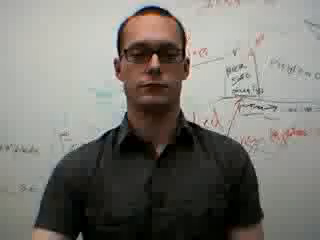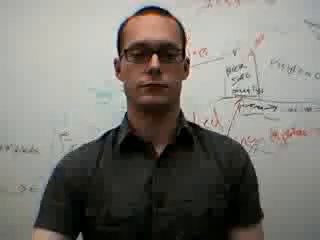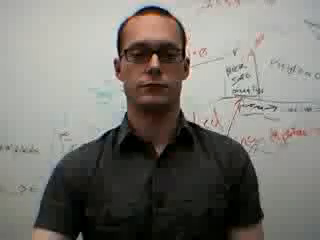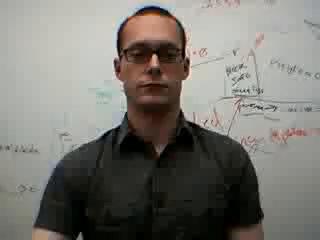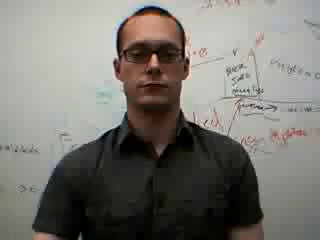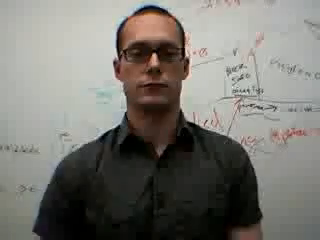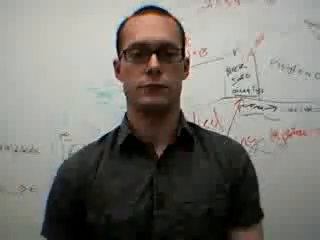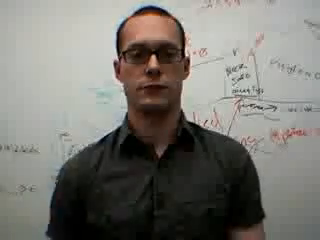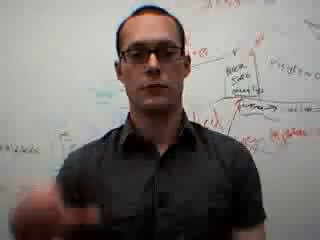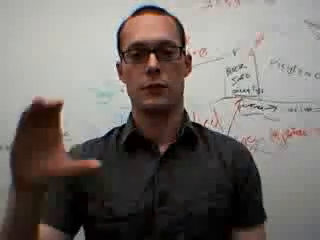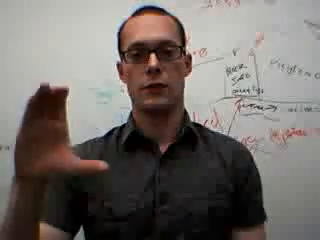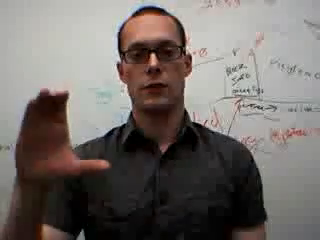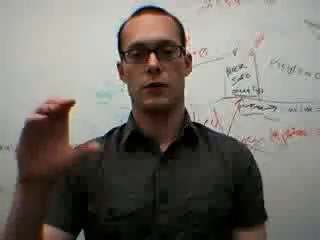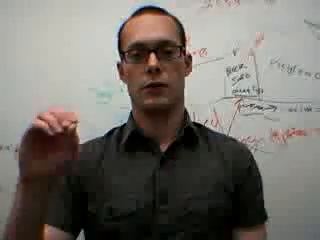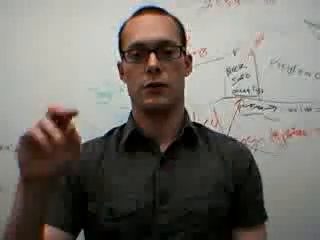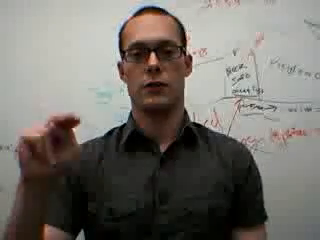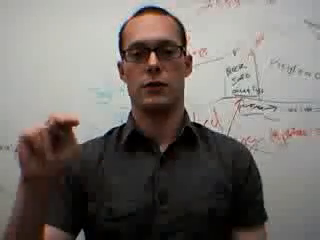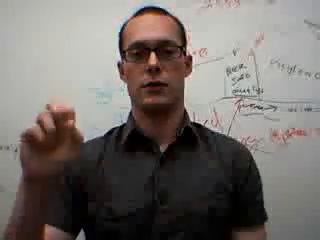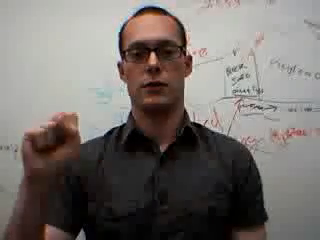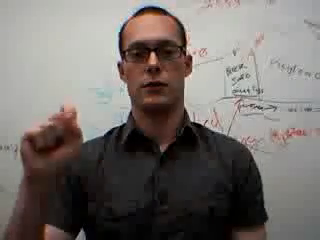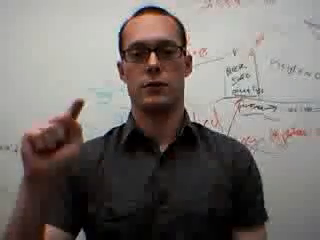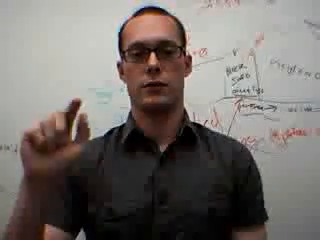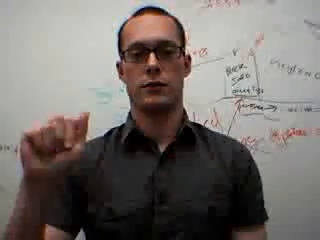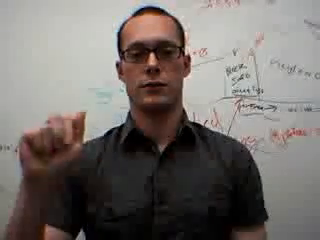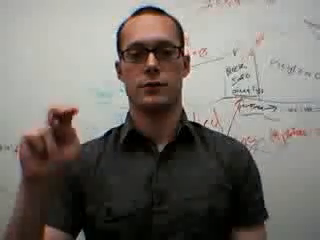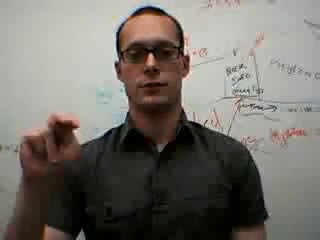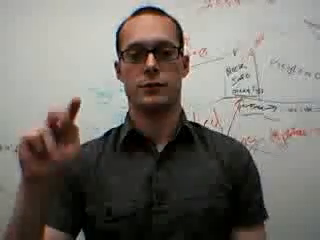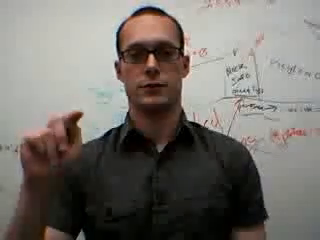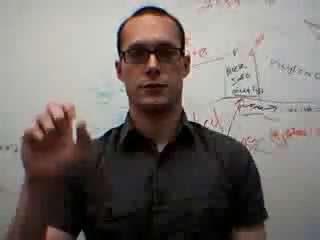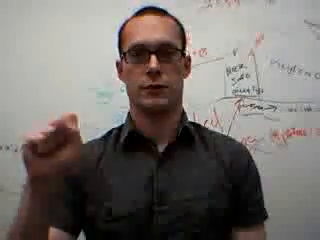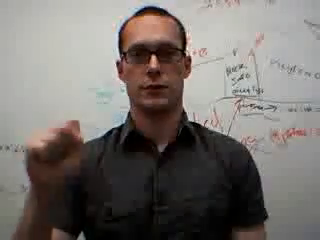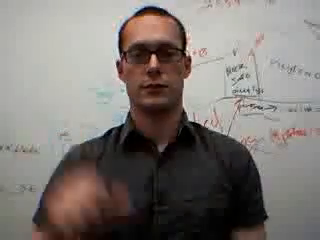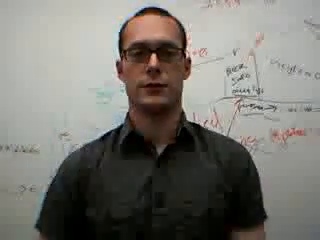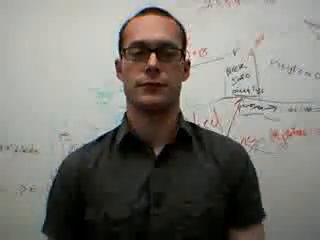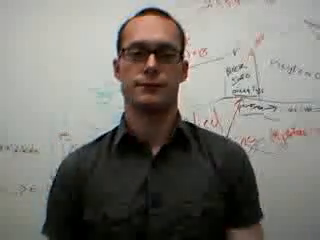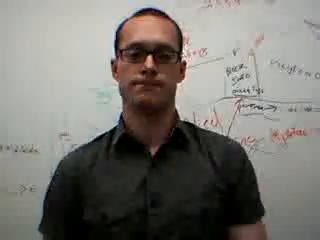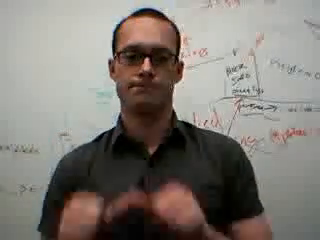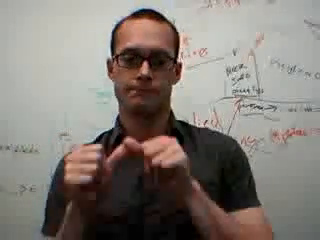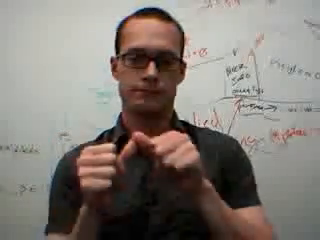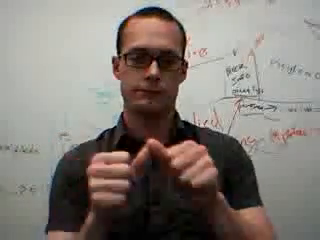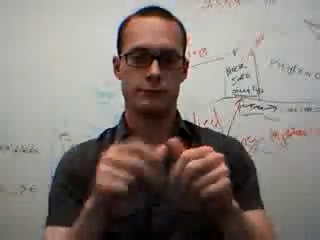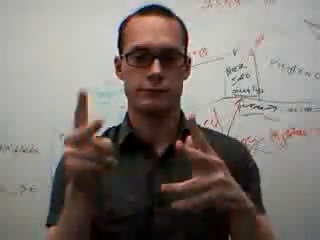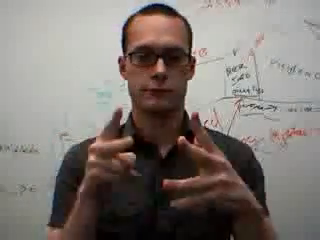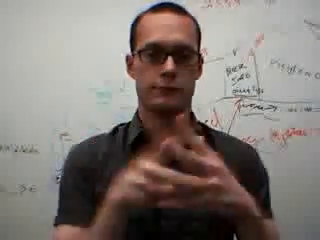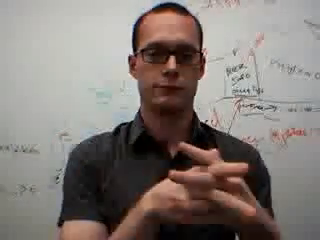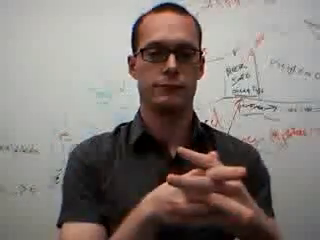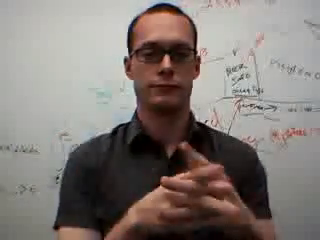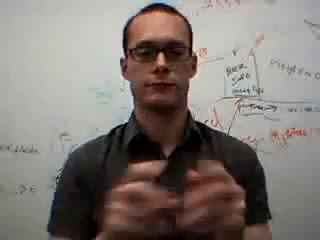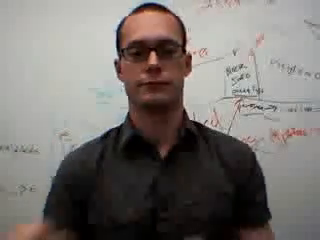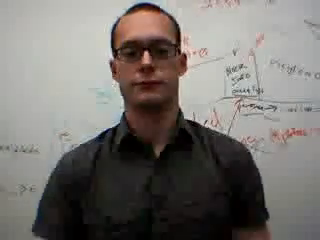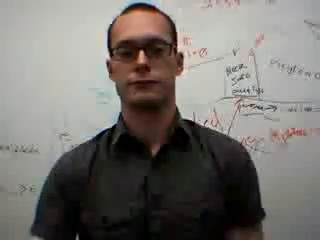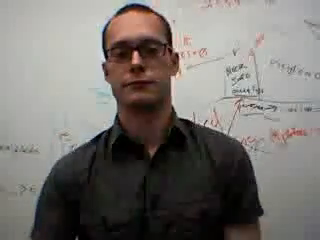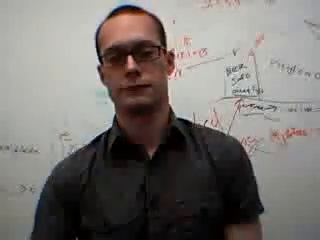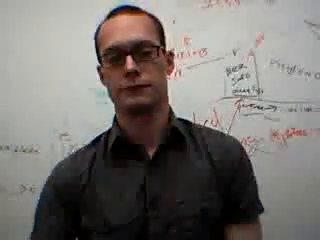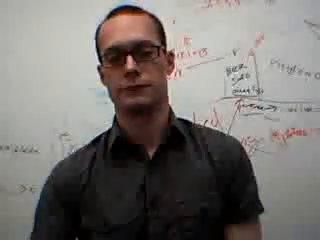Constant